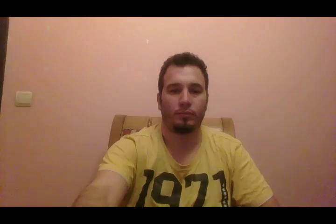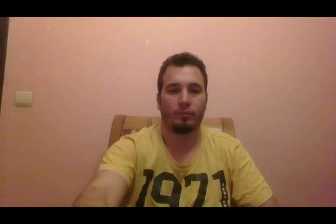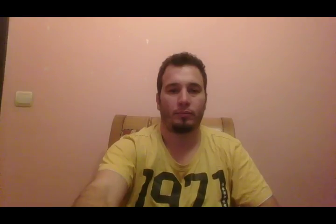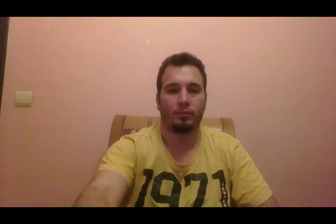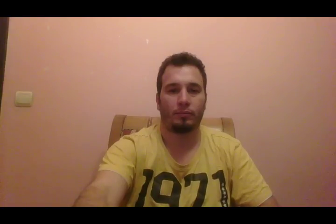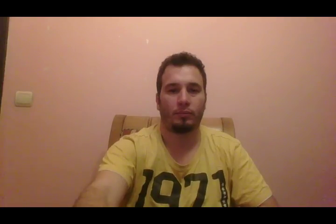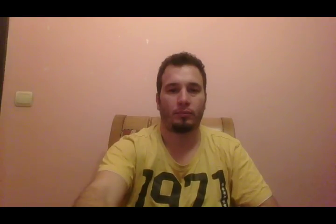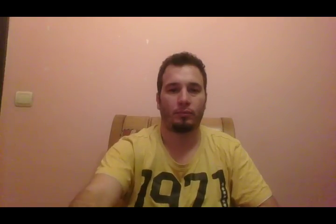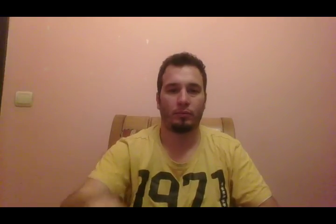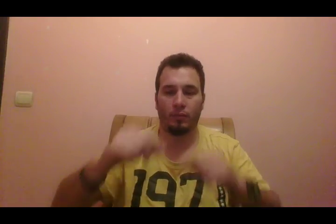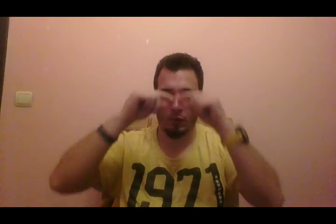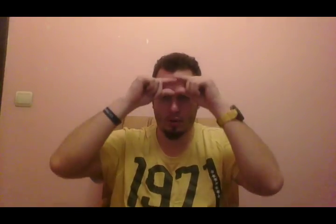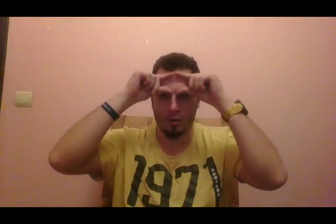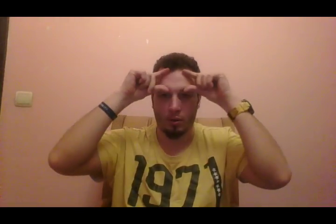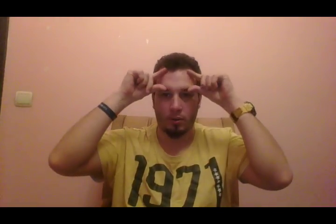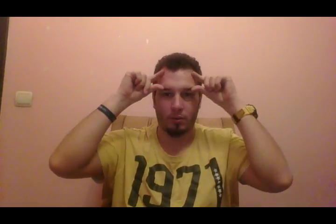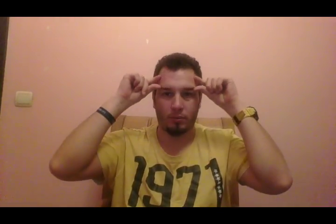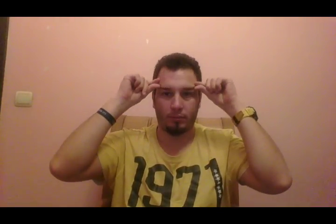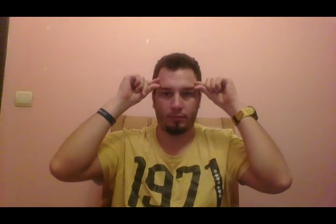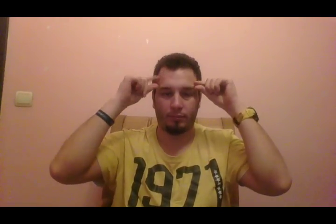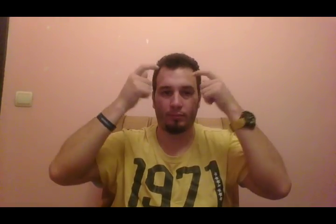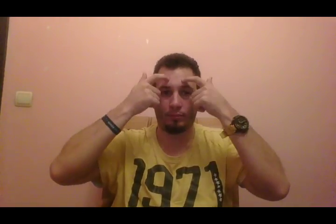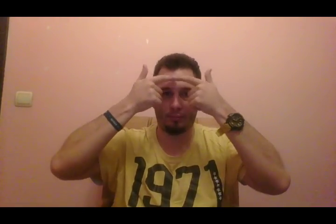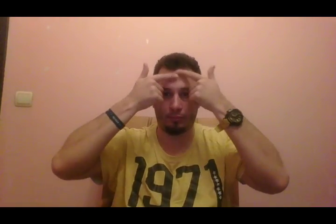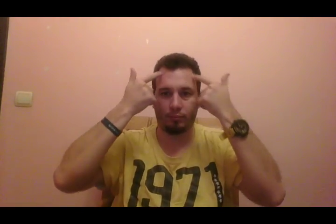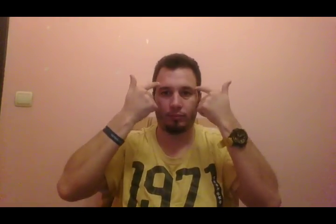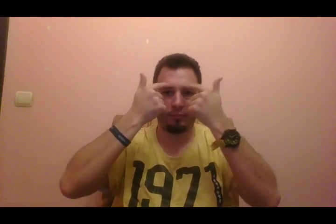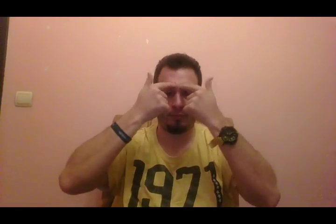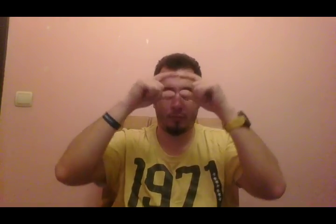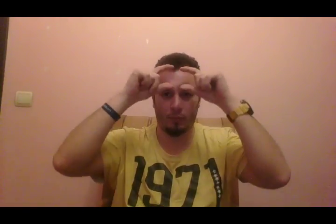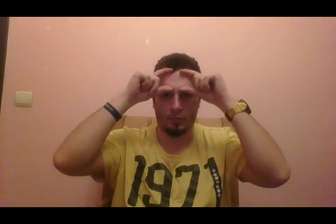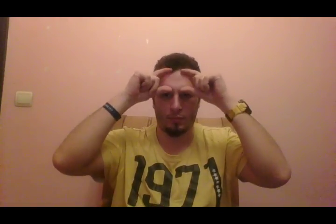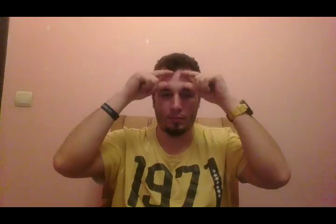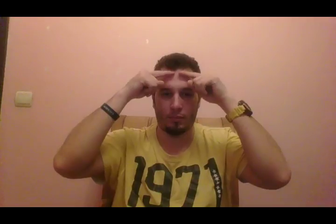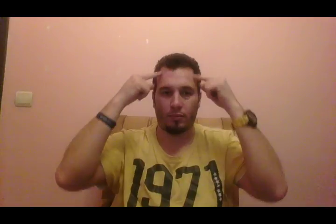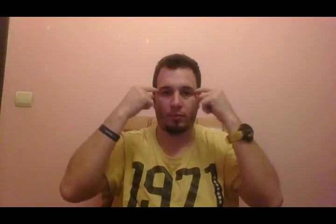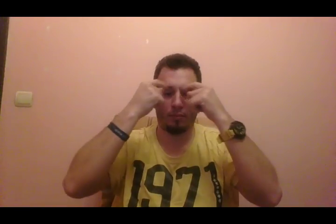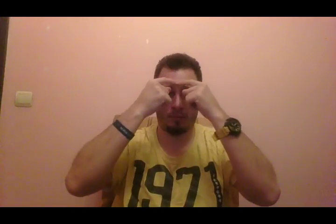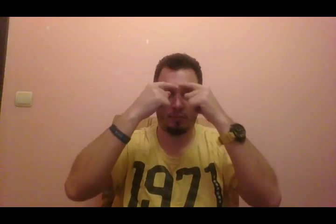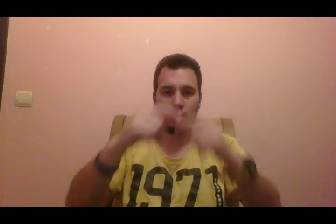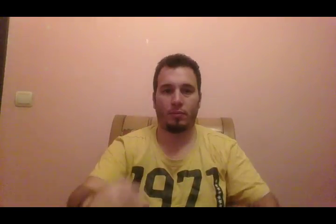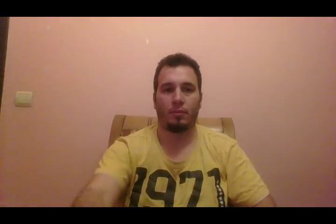forehead